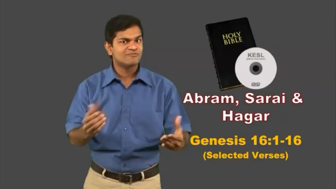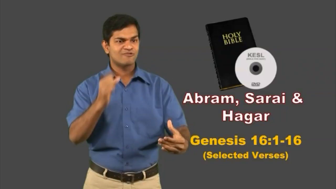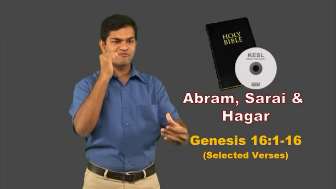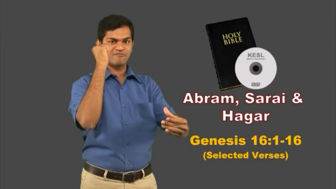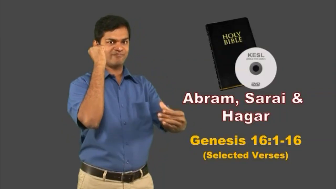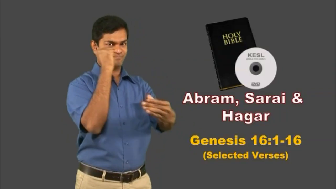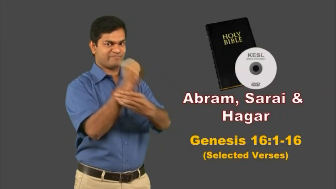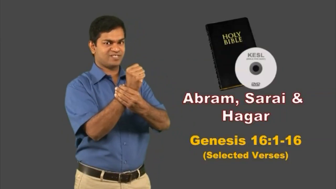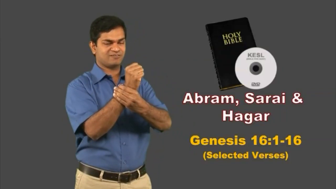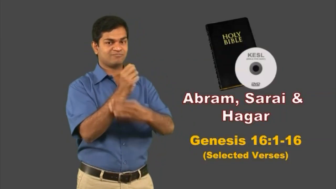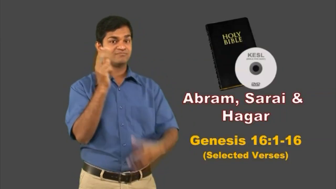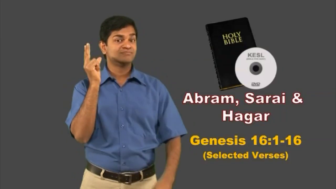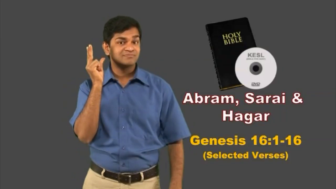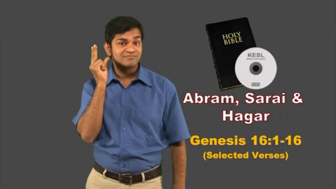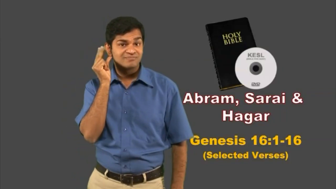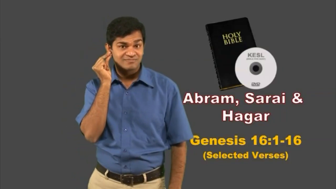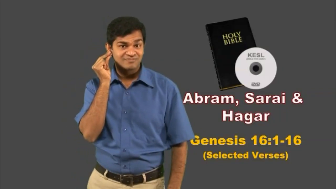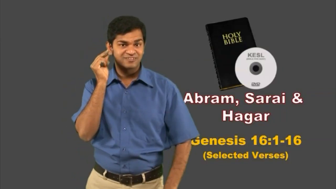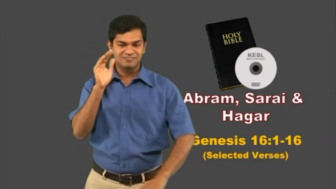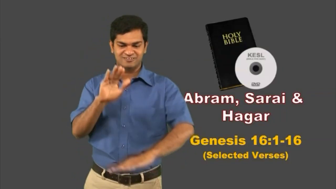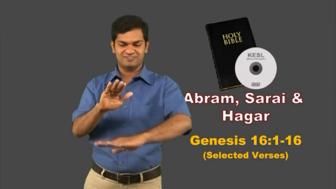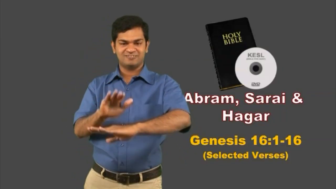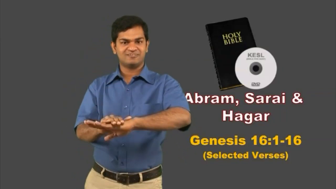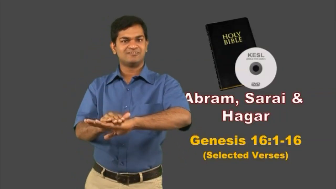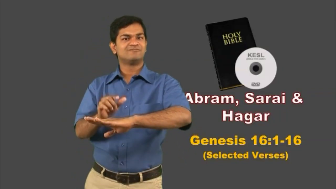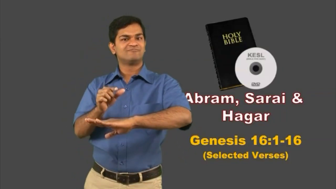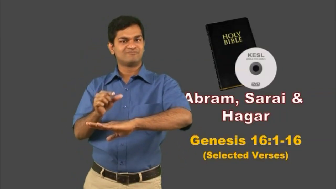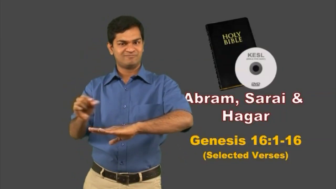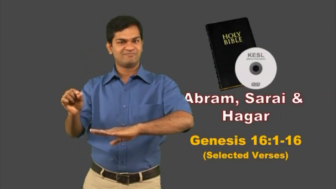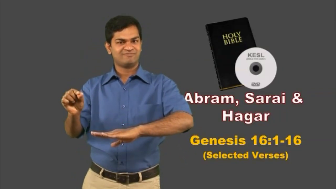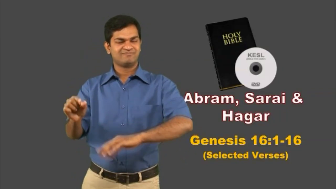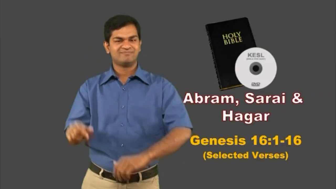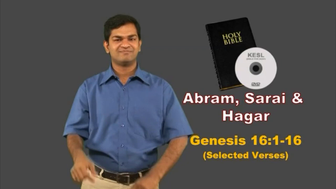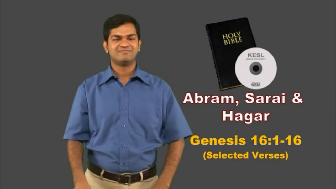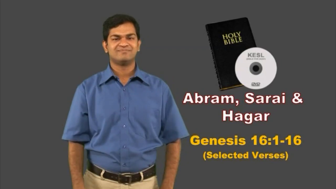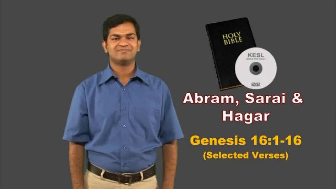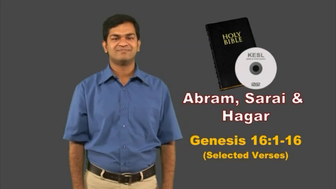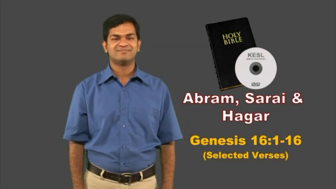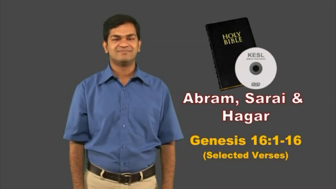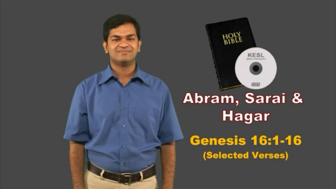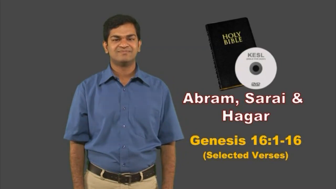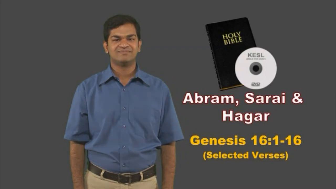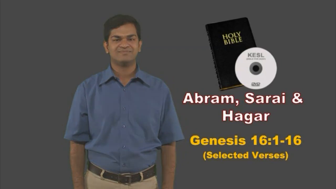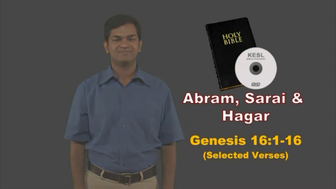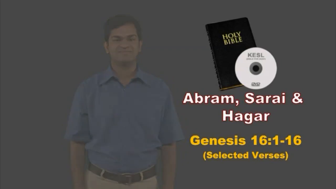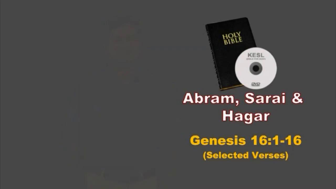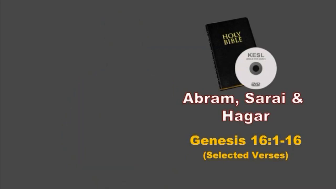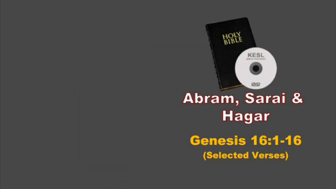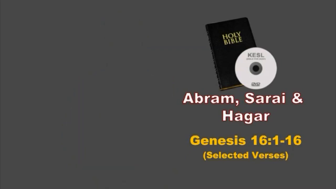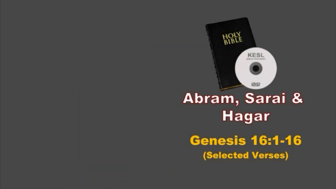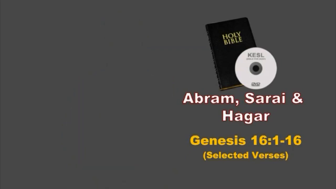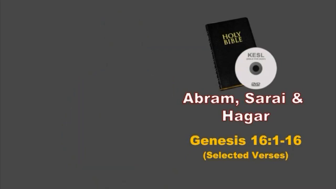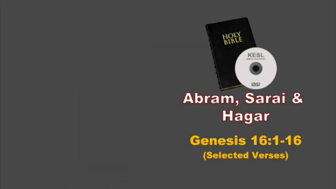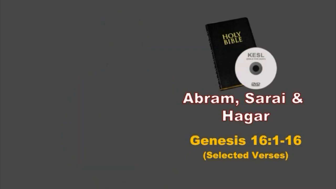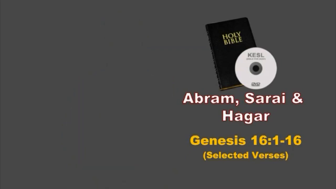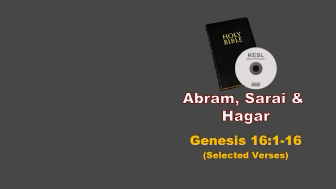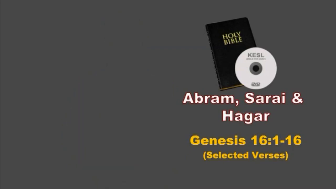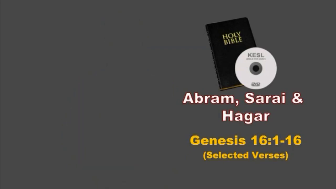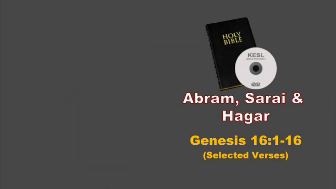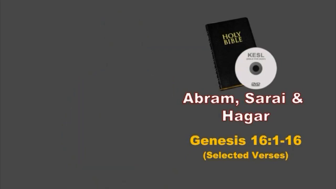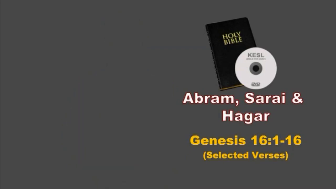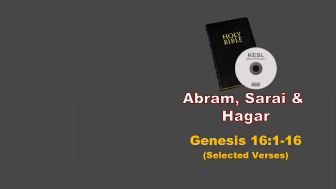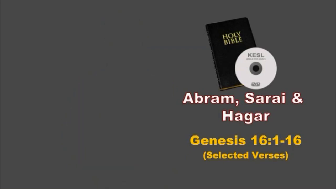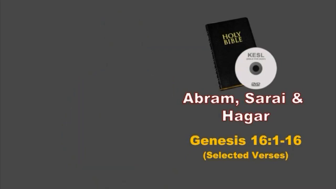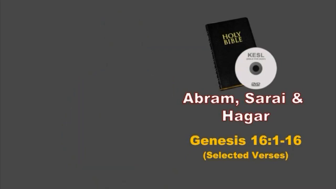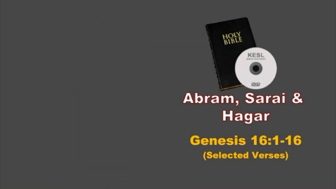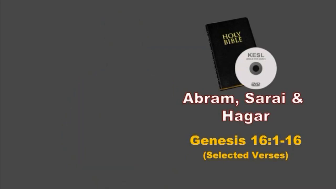Abram, Sarai & Hagar